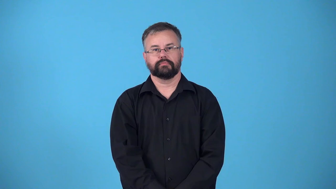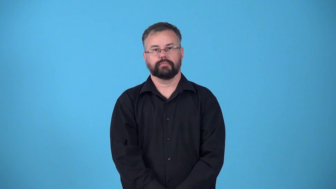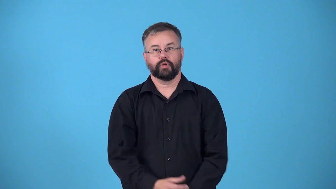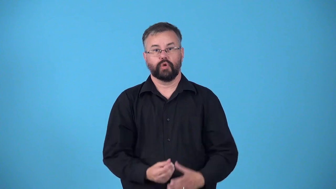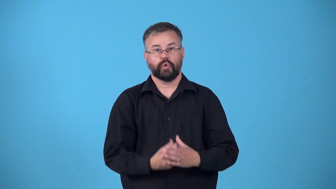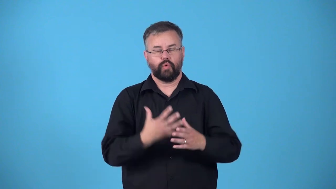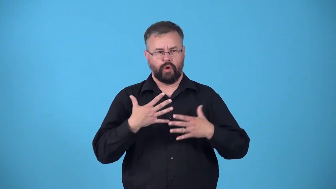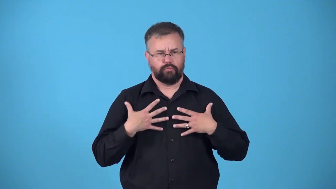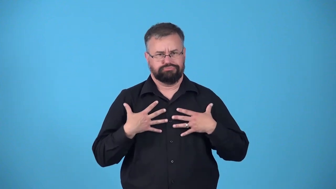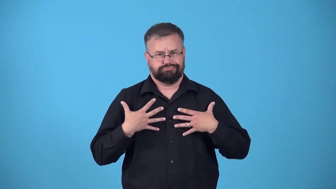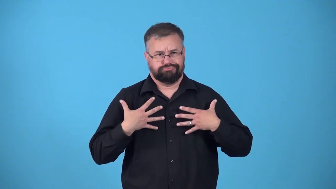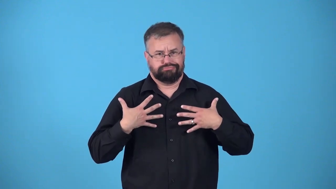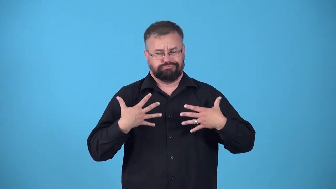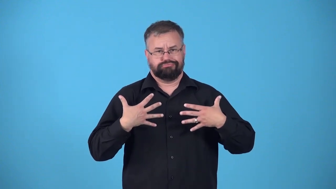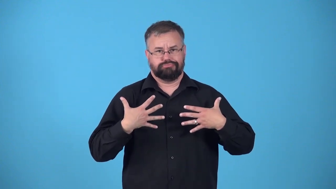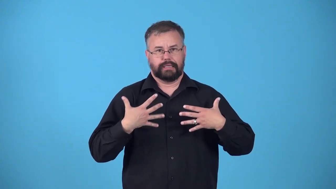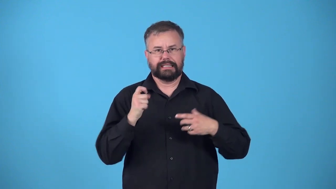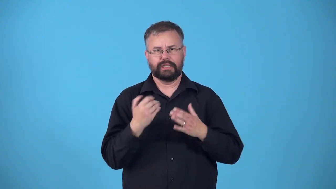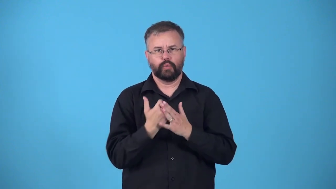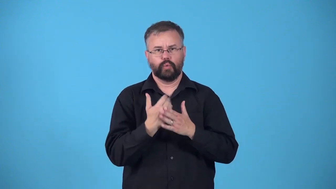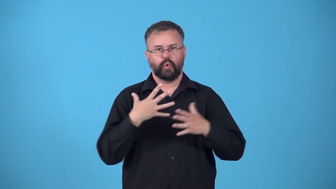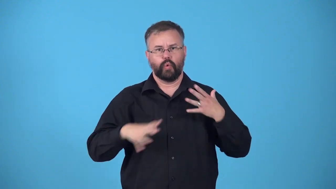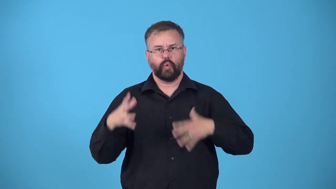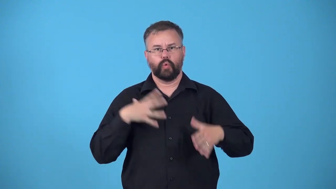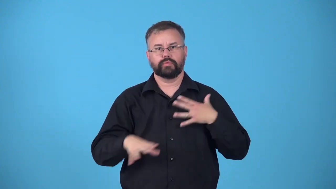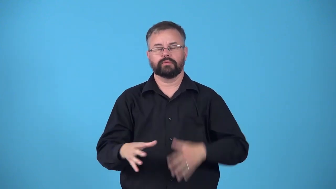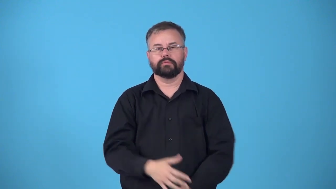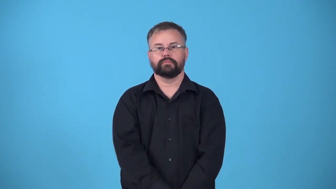grow out of clothes